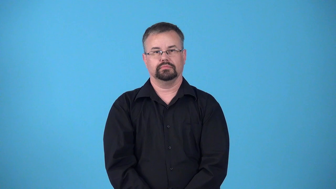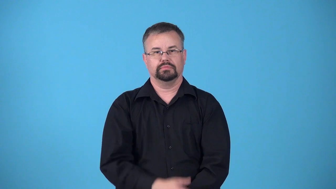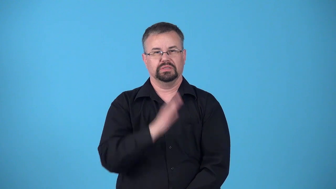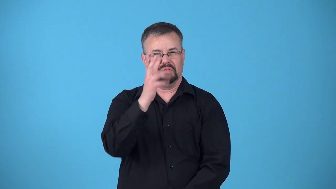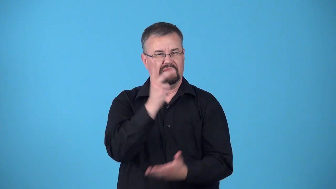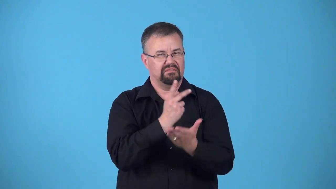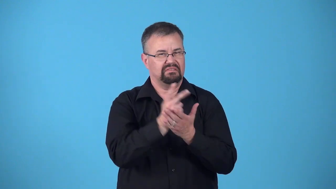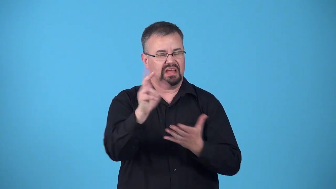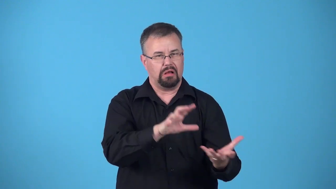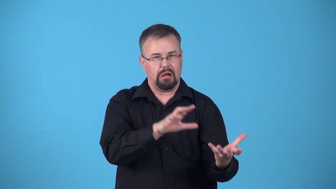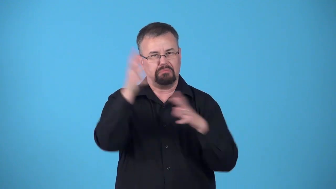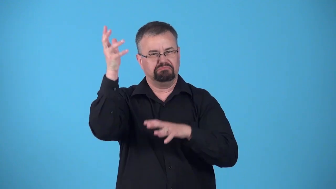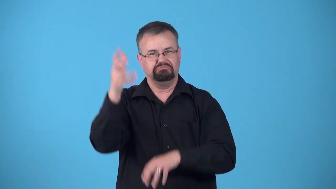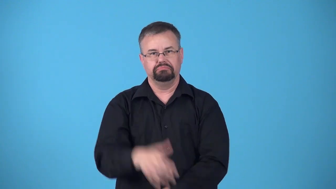ill fated